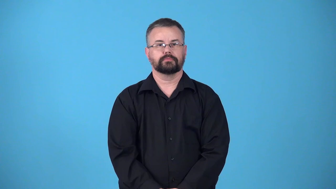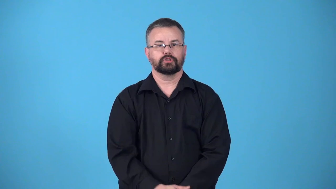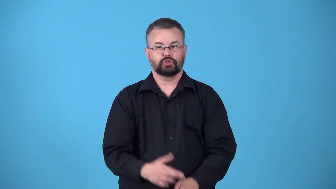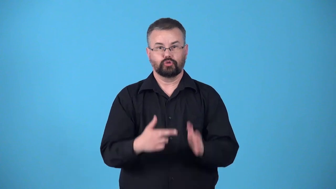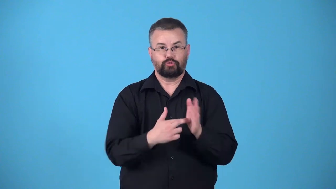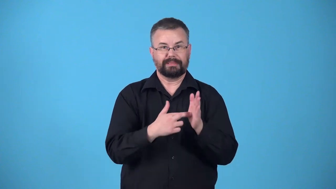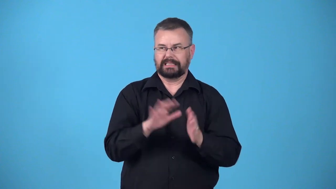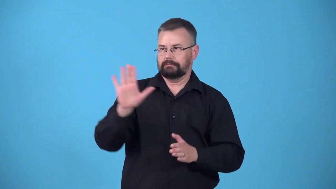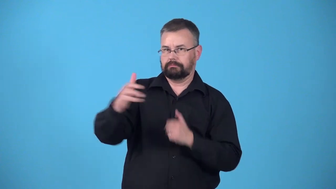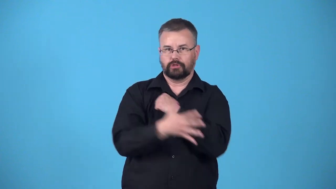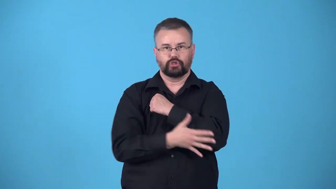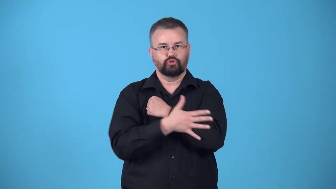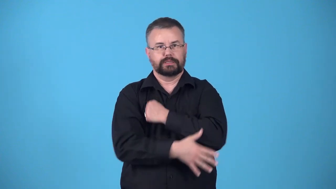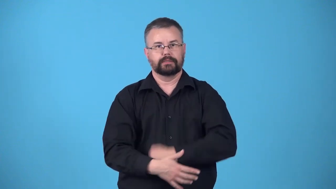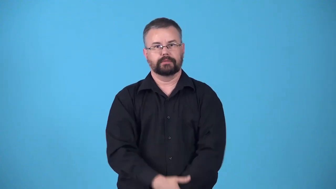fly the flag-to represent or show support for one's country